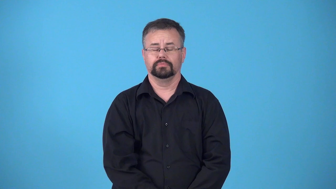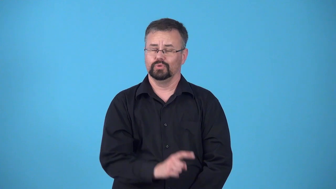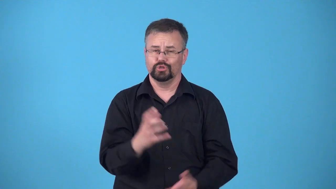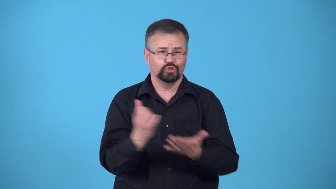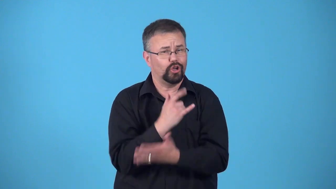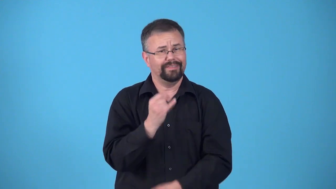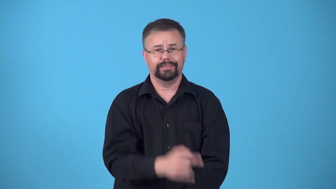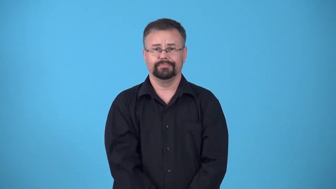what goes around comes around